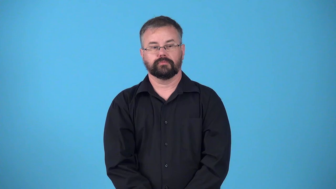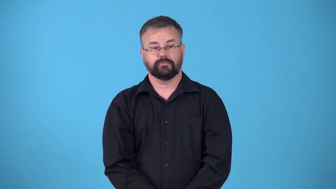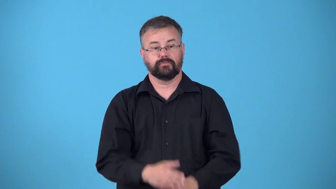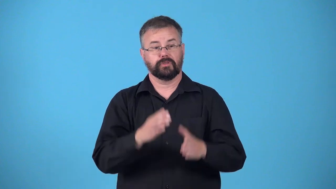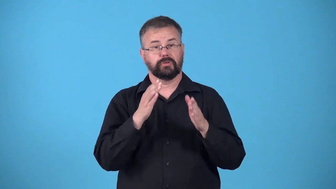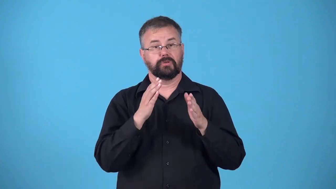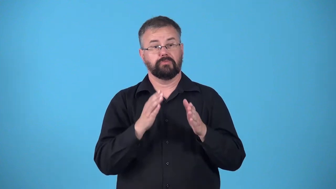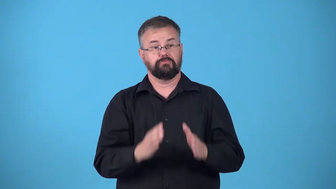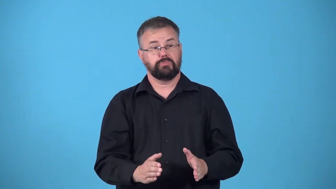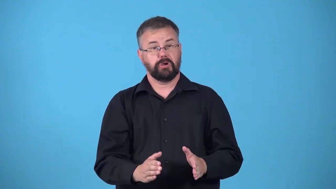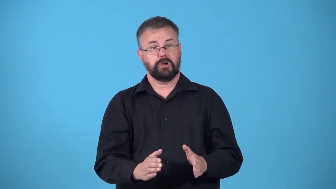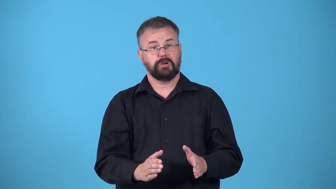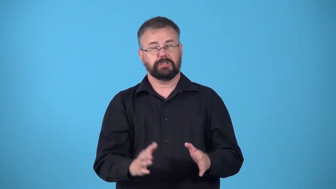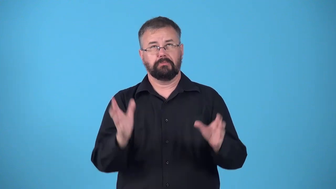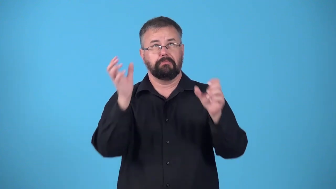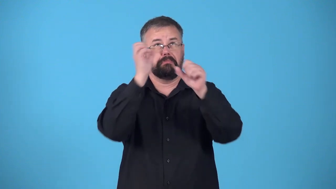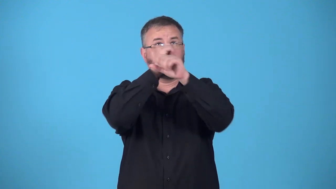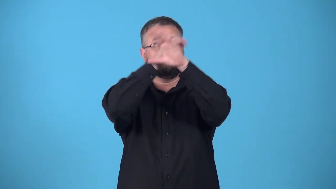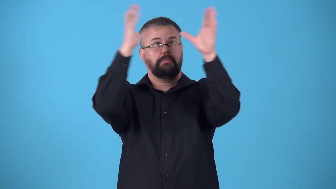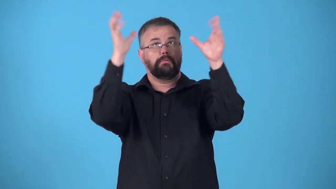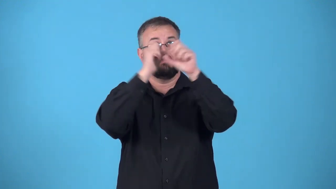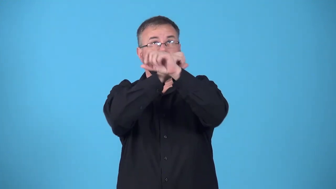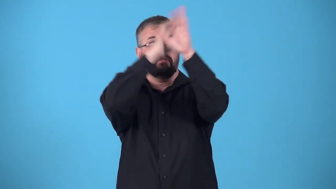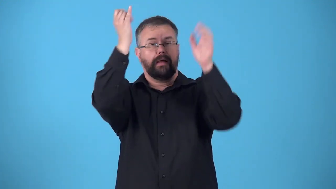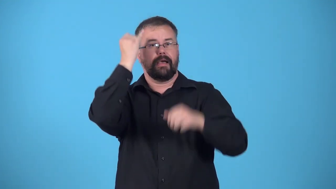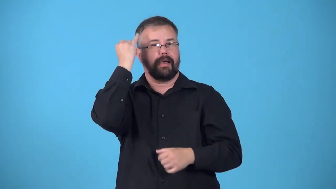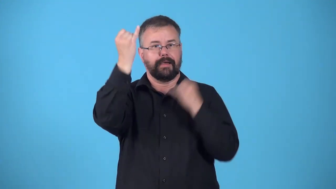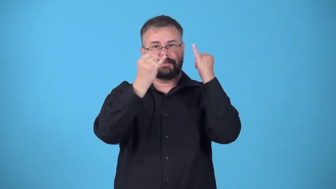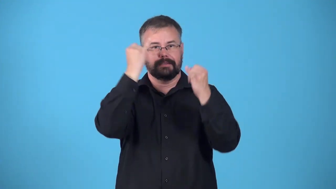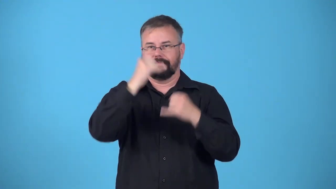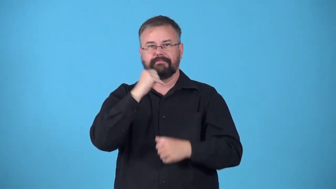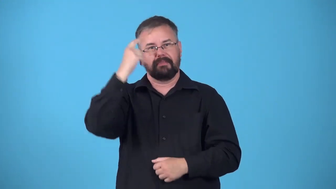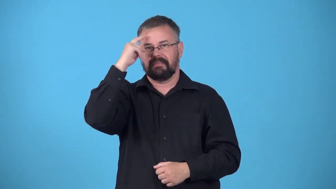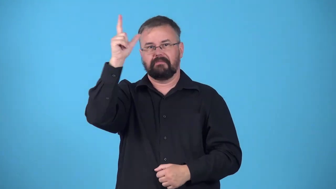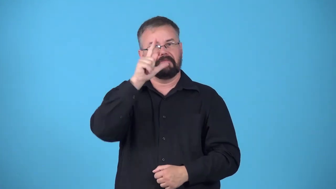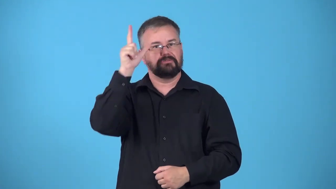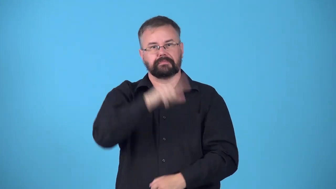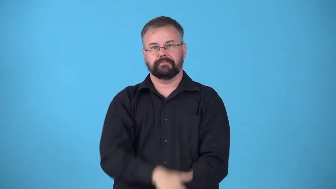dreamer, dreamy